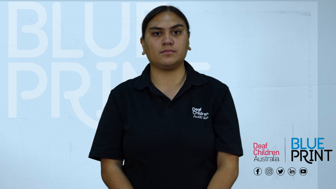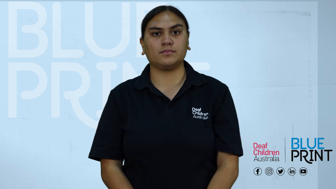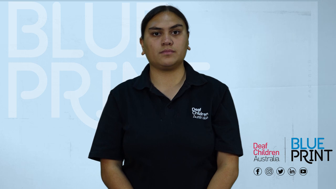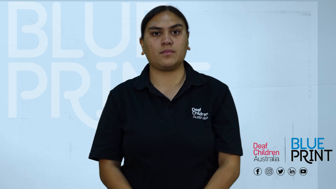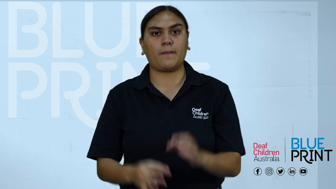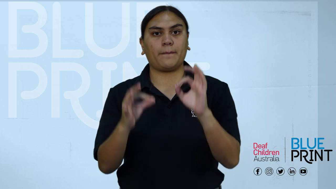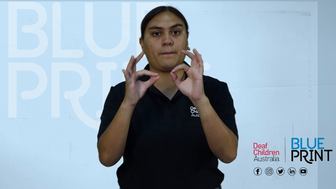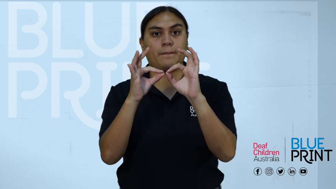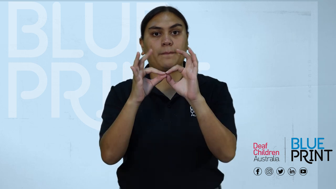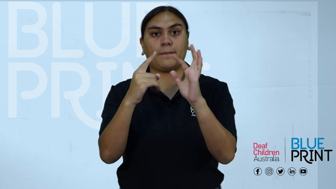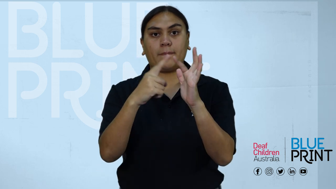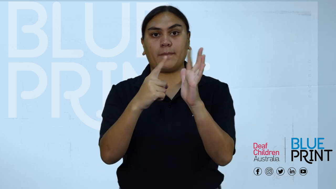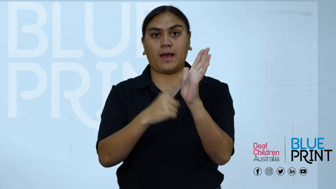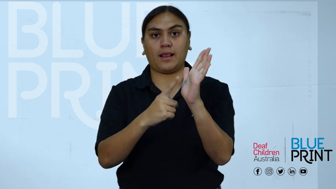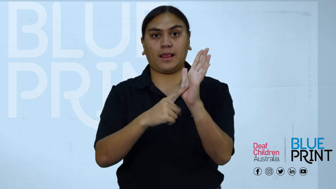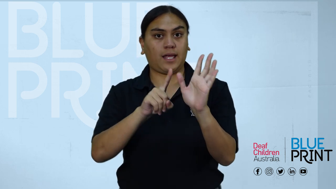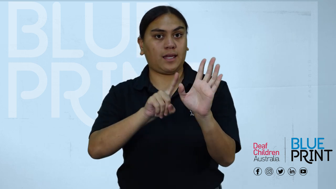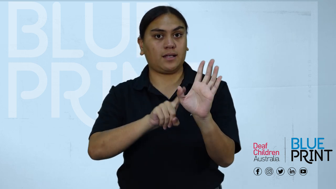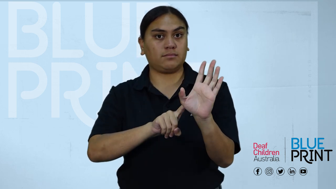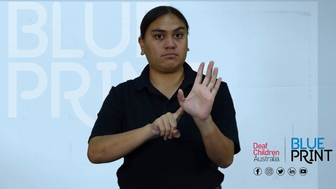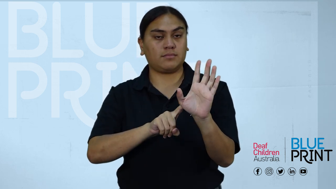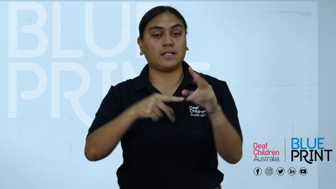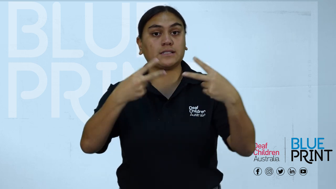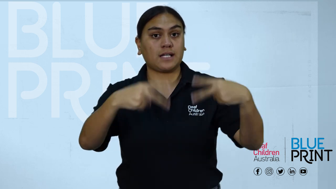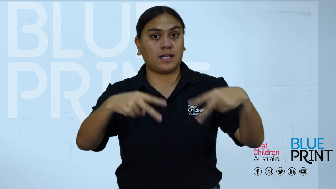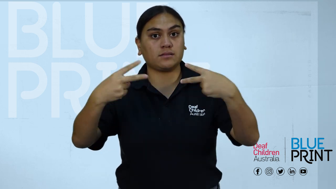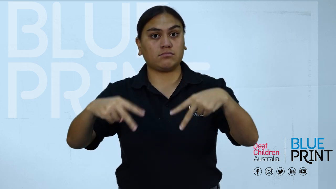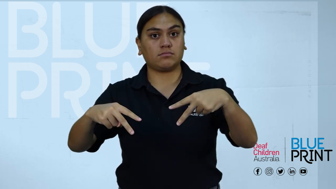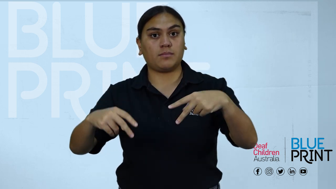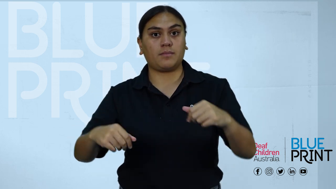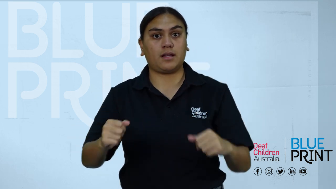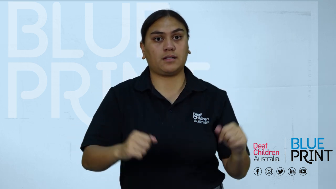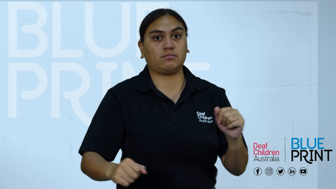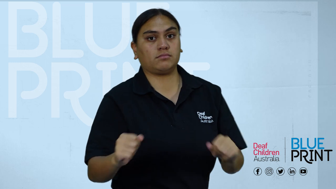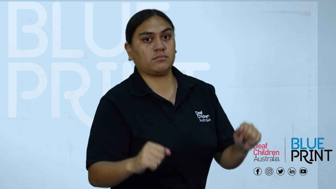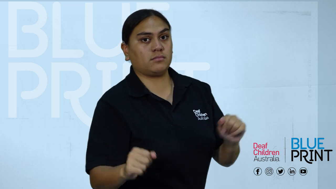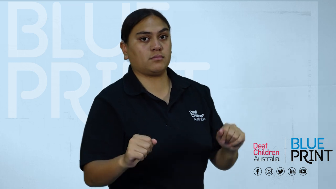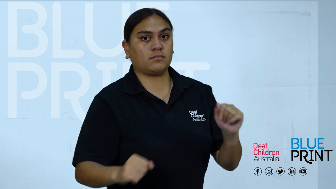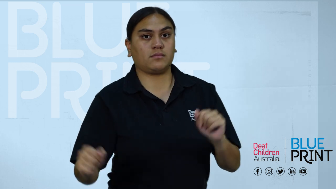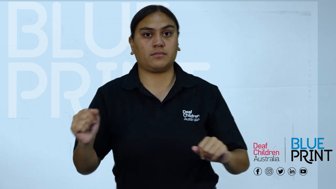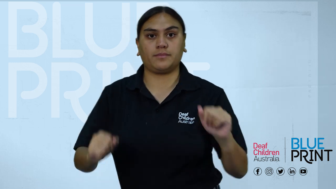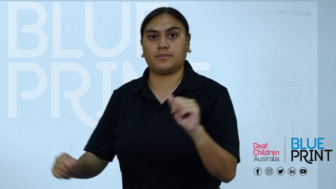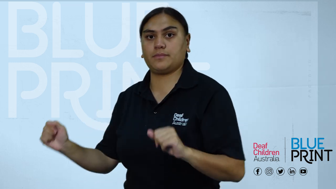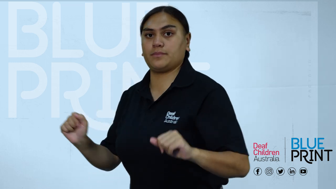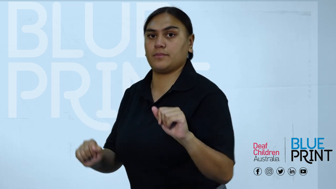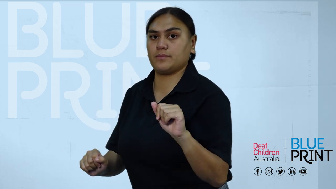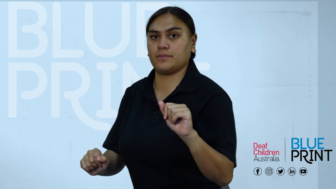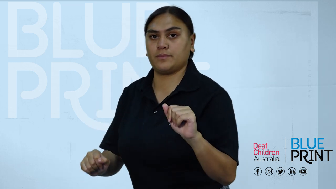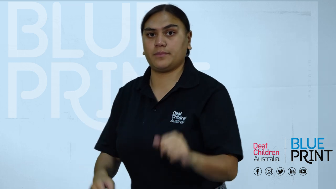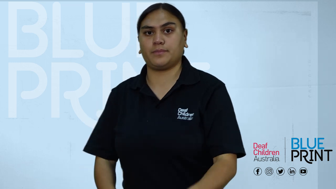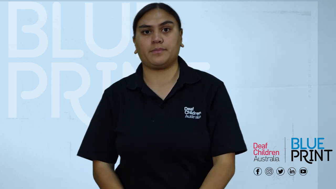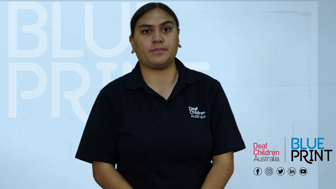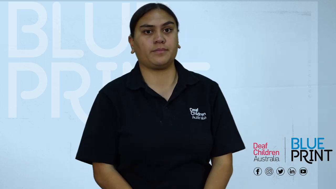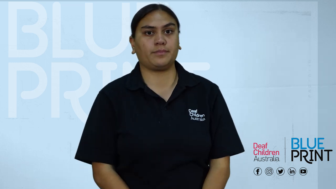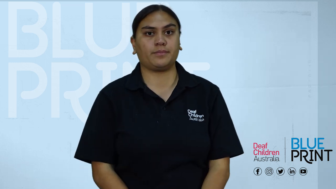Belly Dance